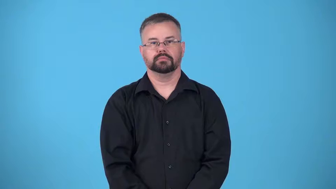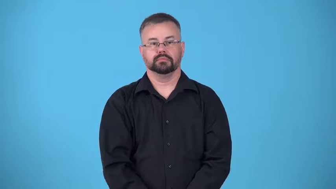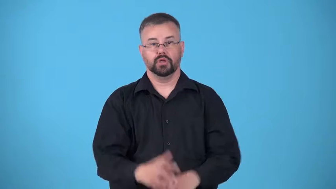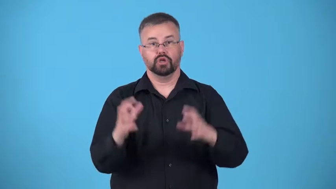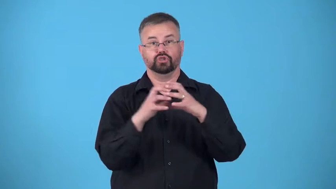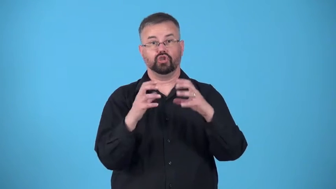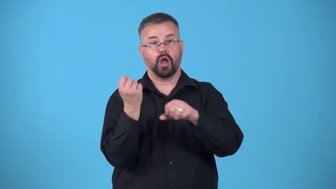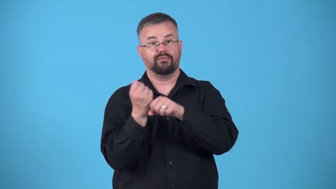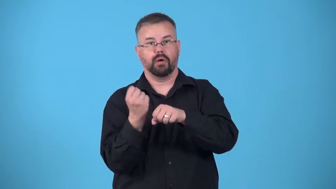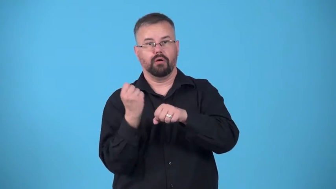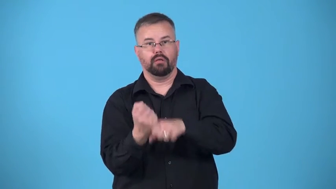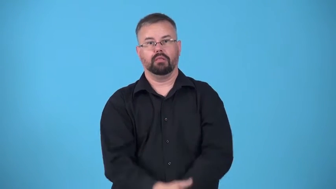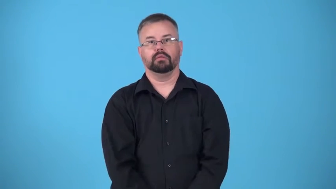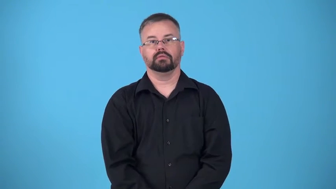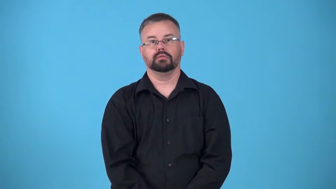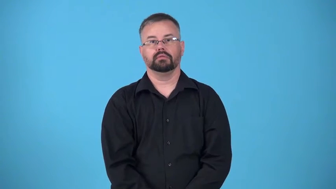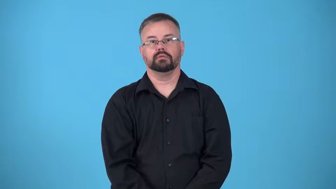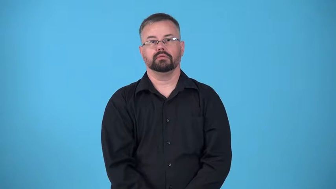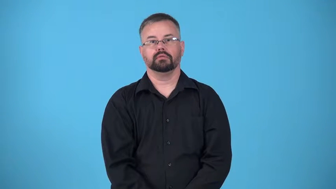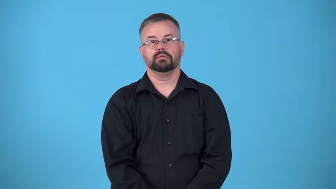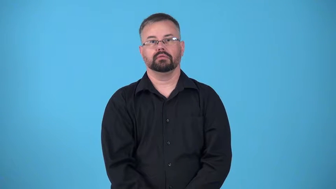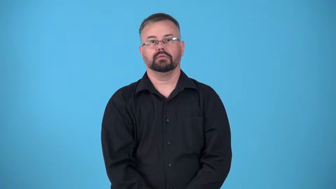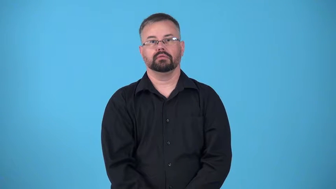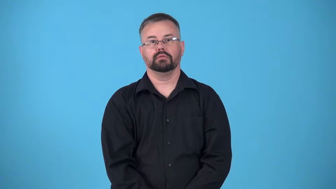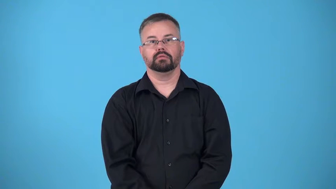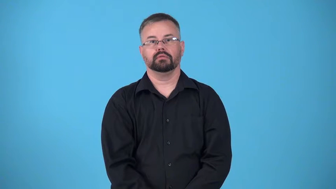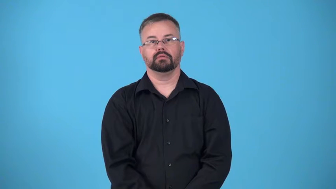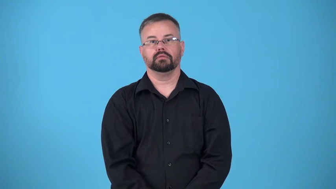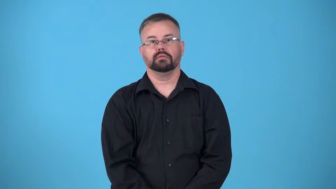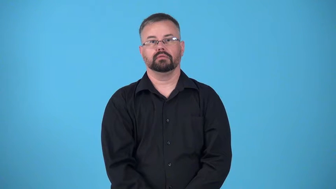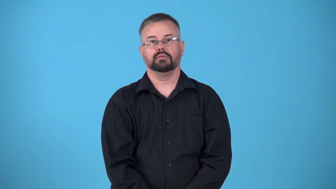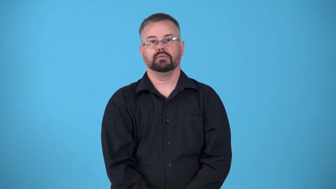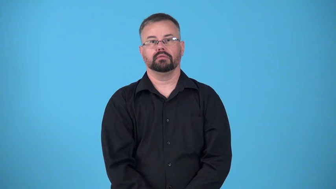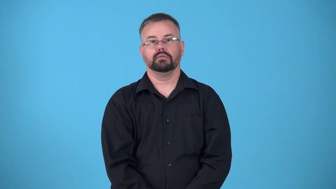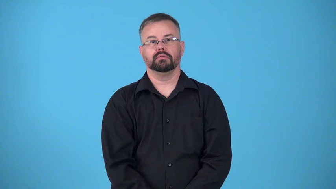softball